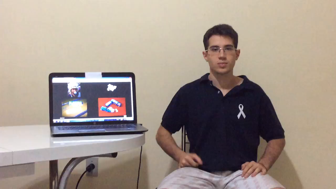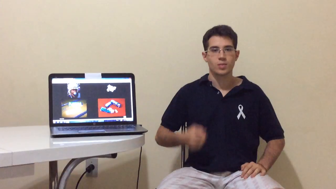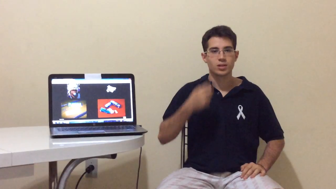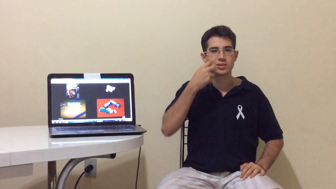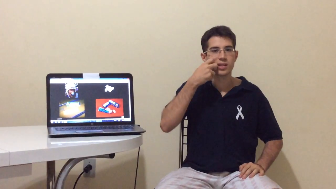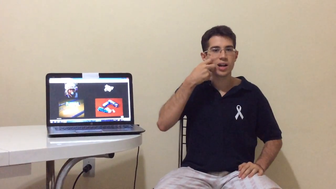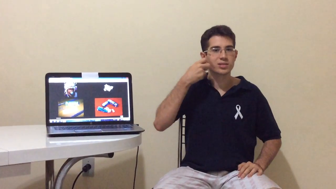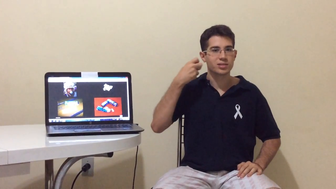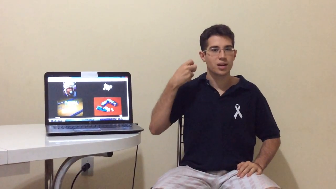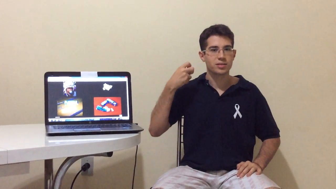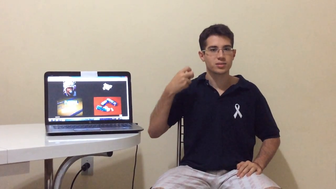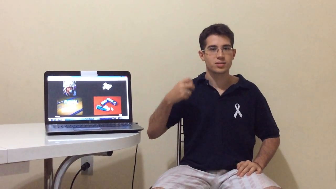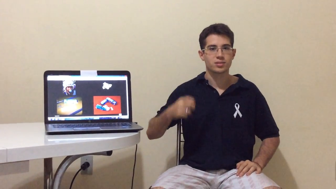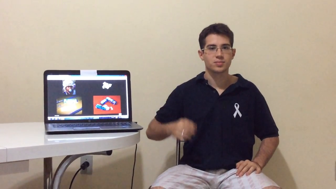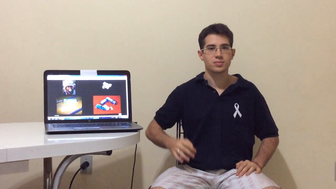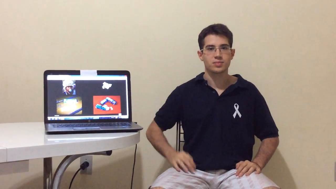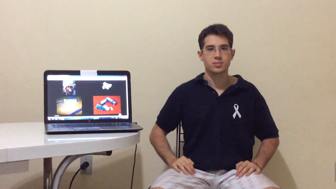chewinggum